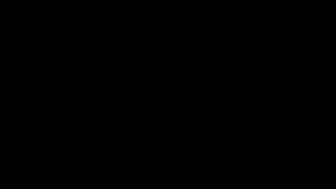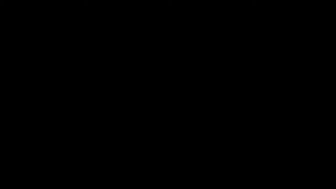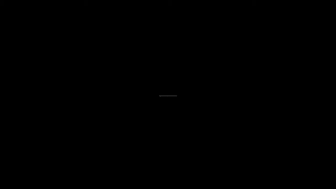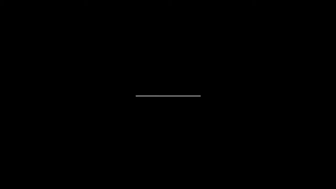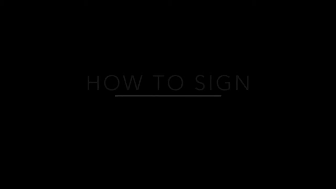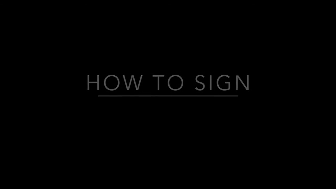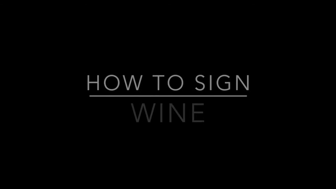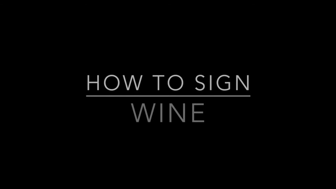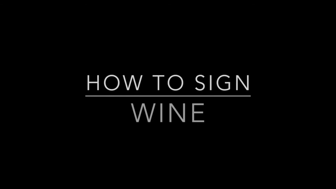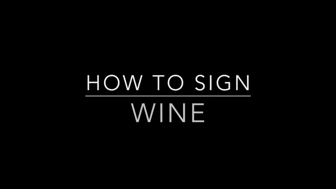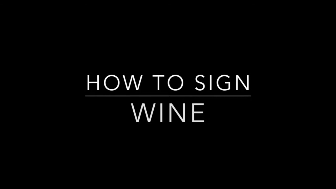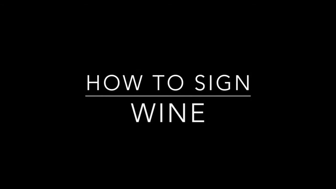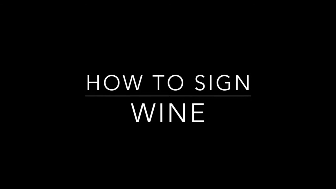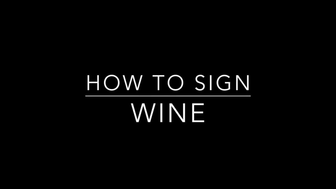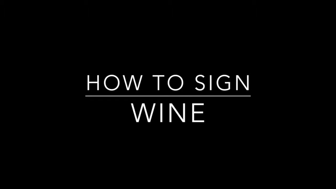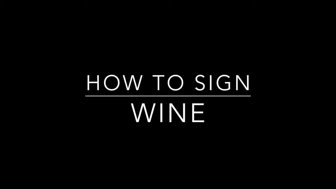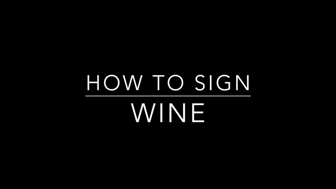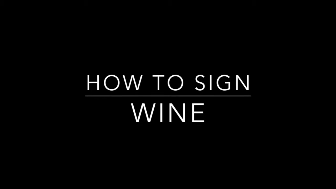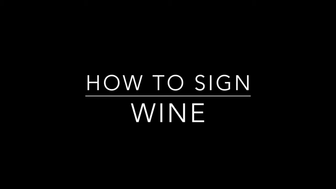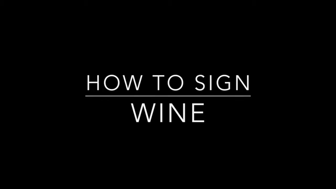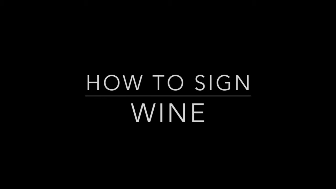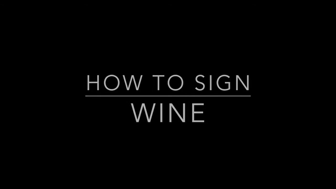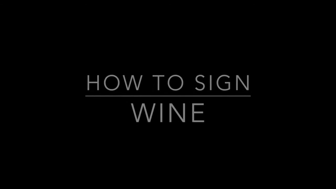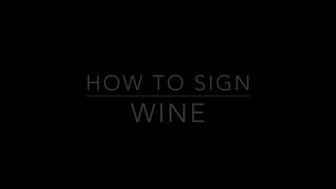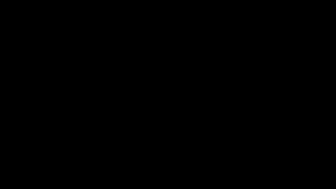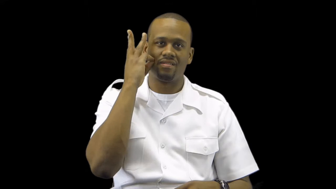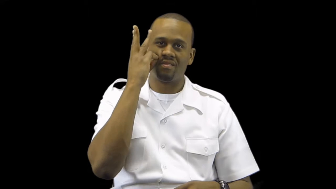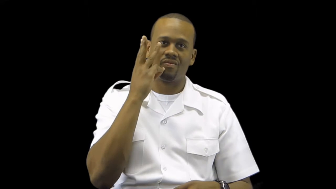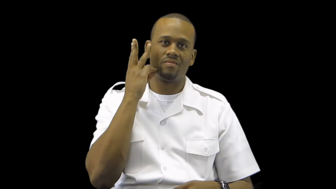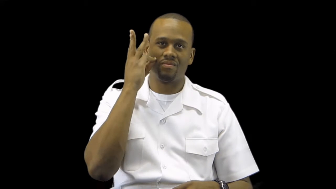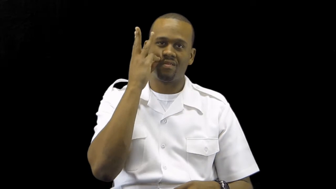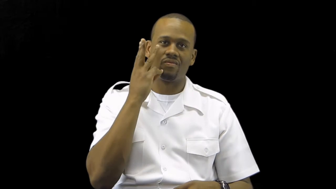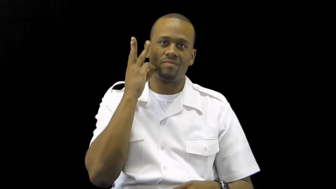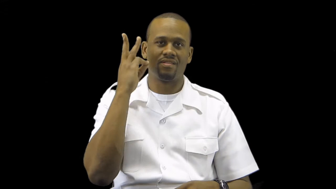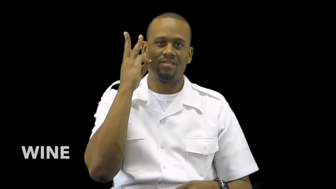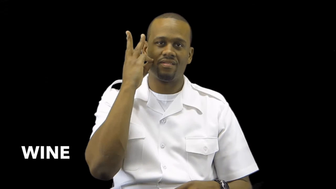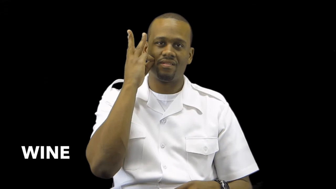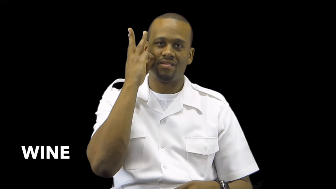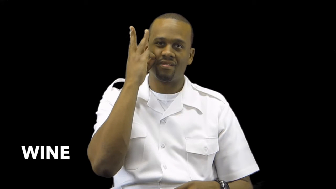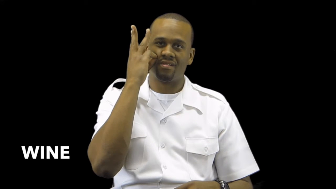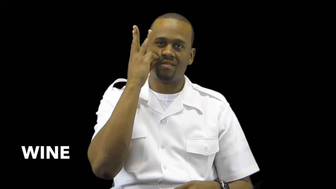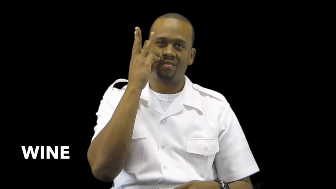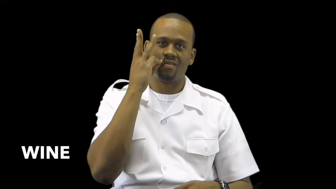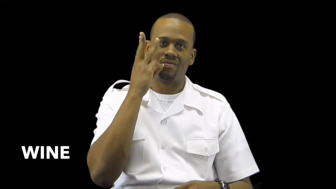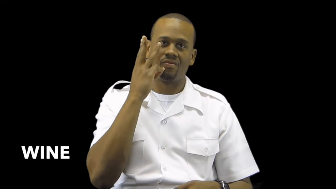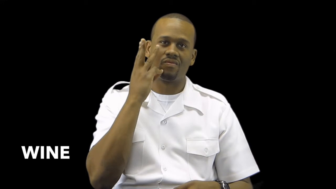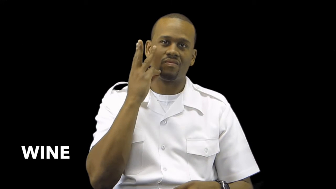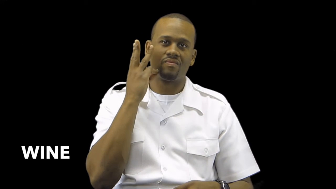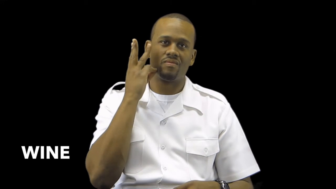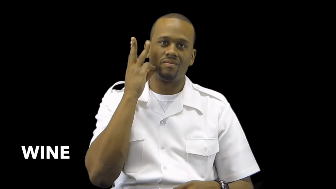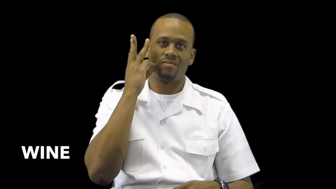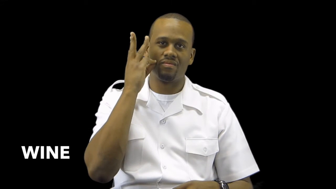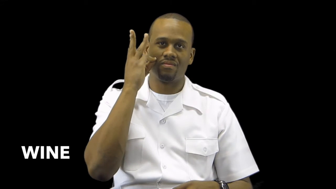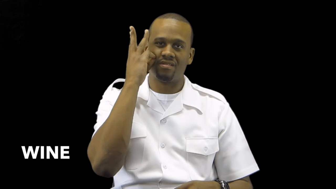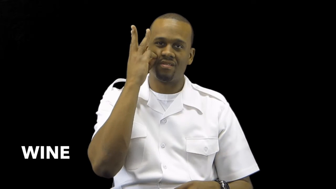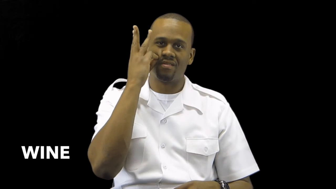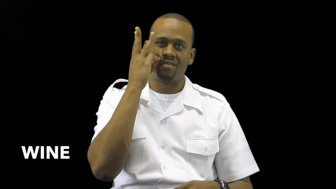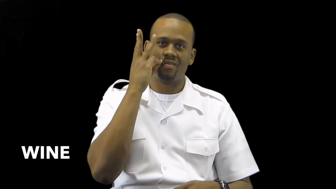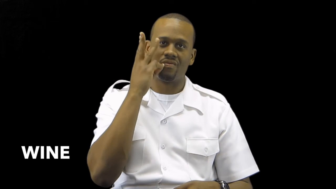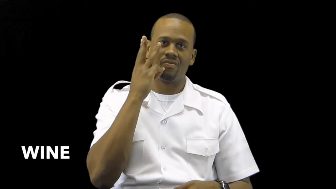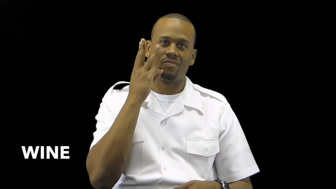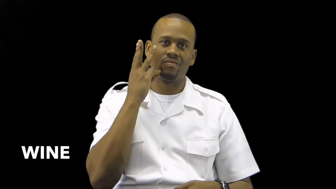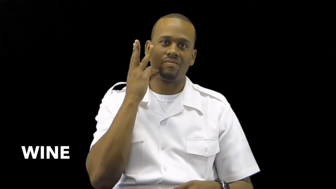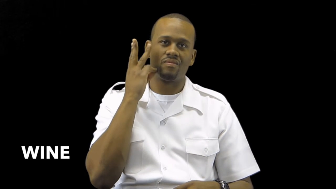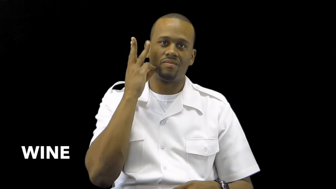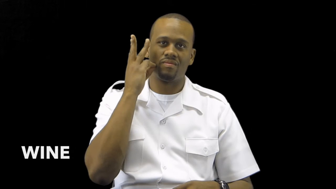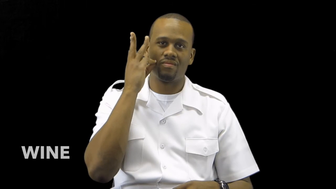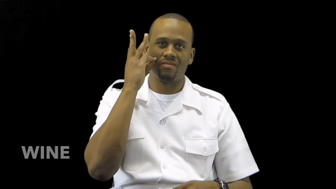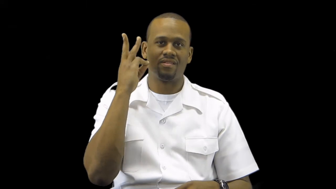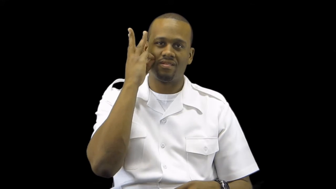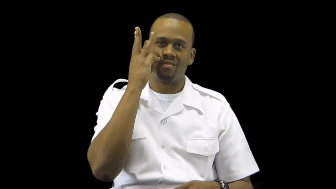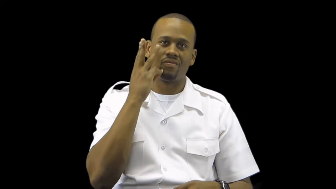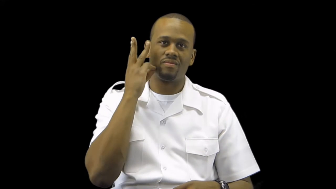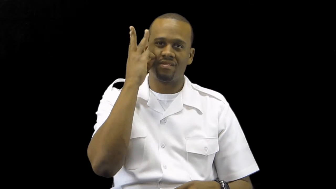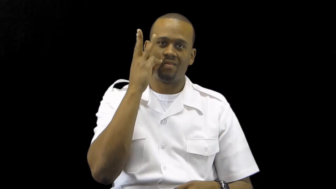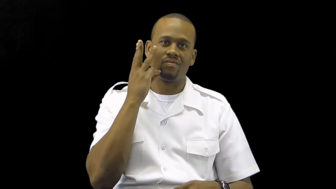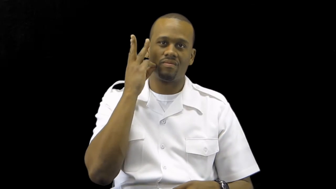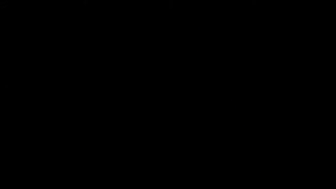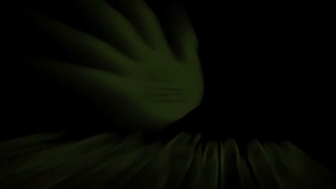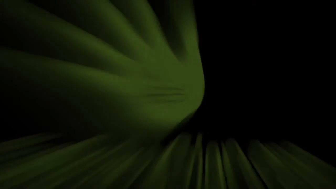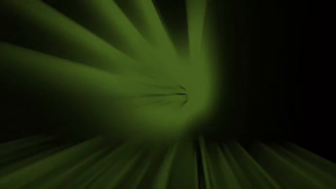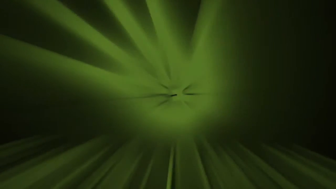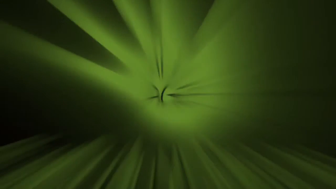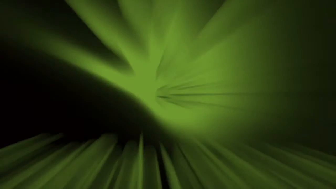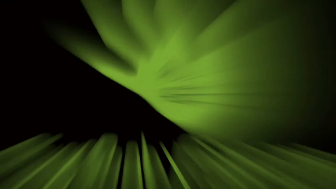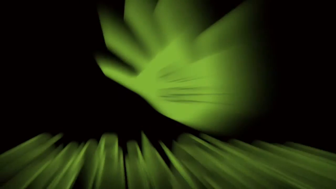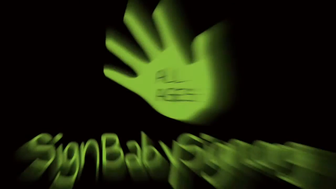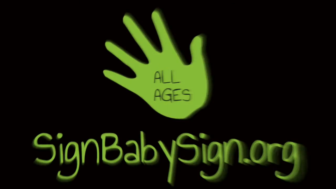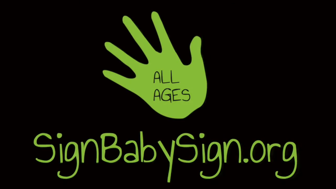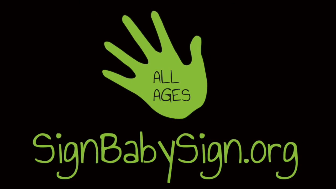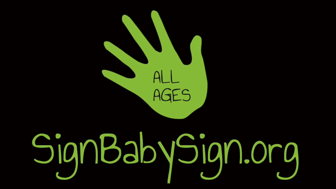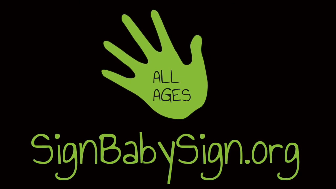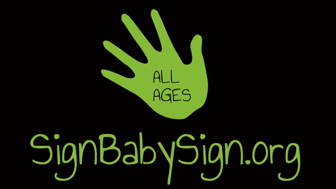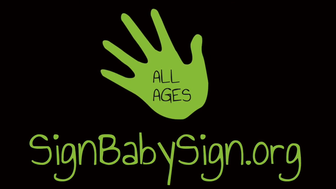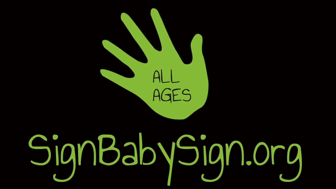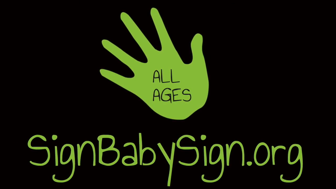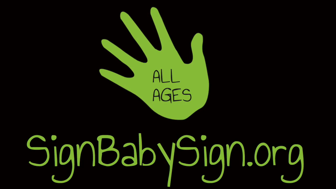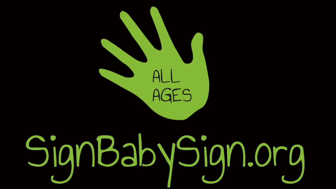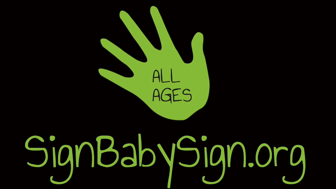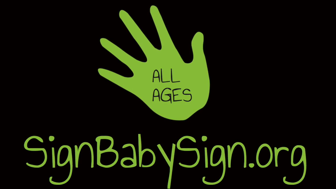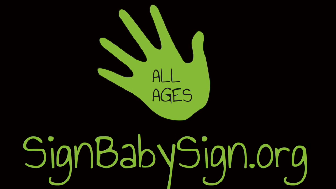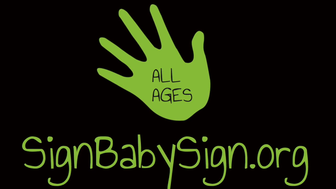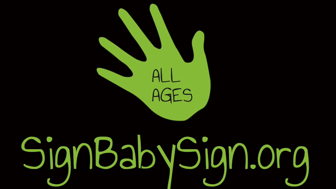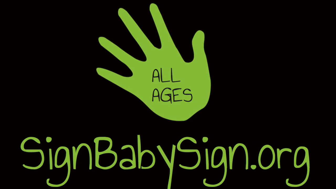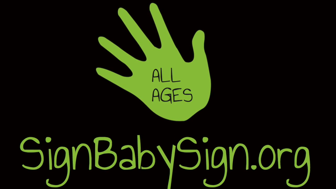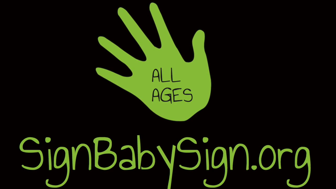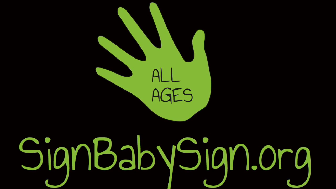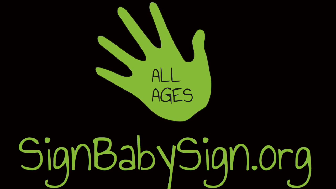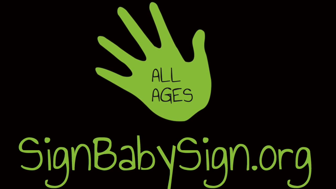Wine